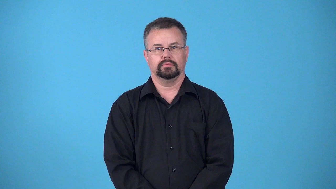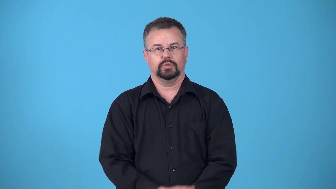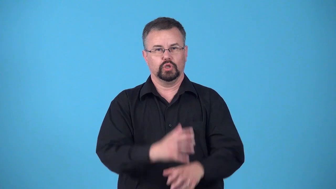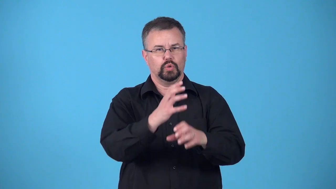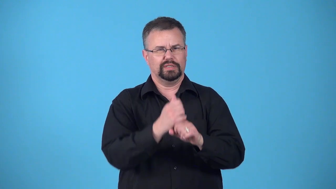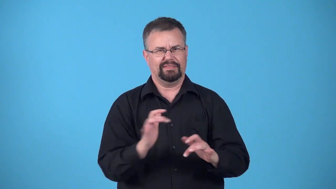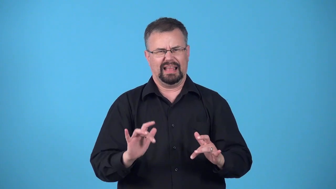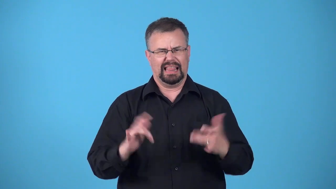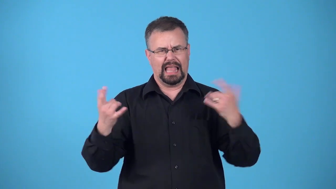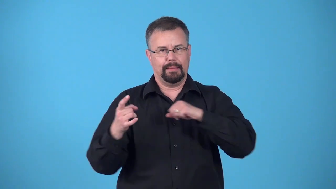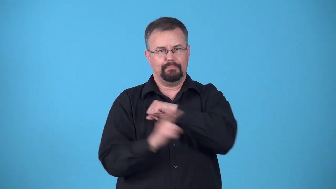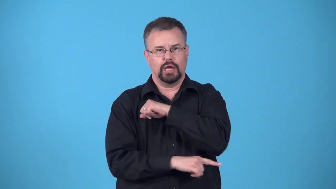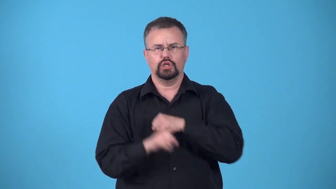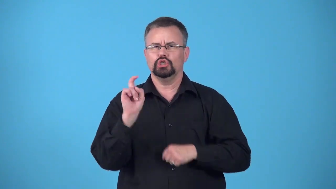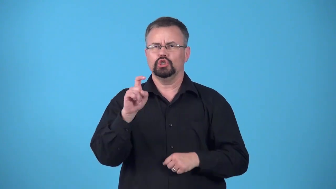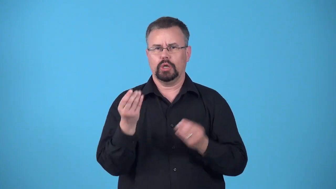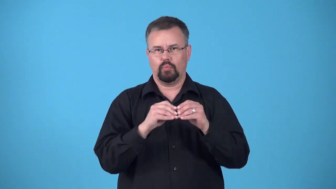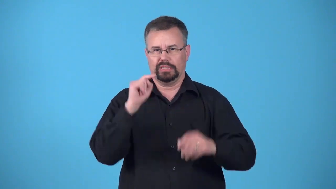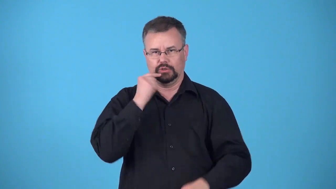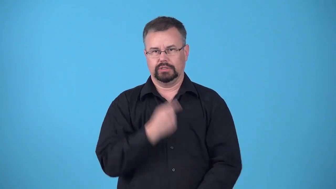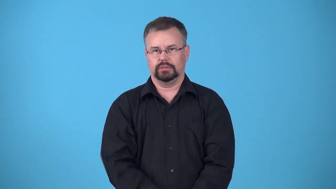slap on the wrist